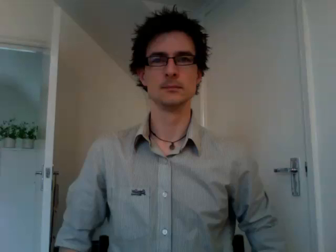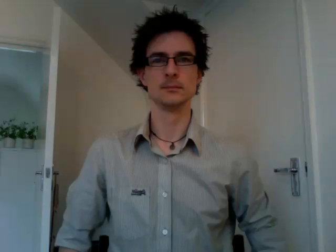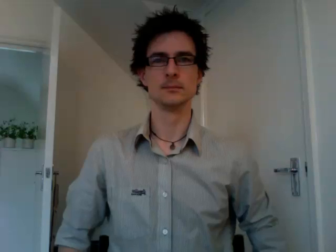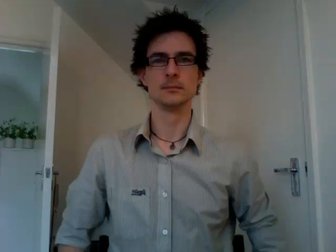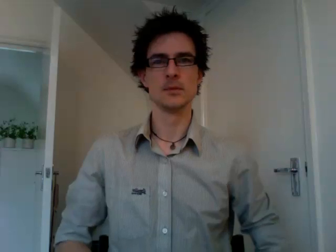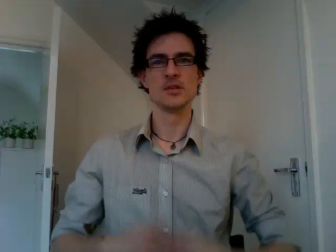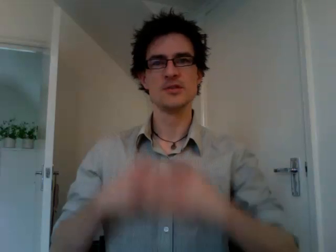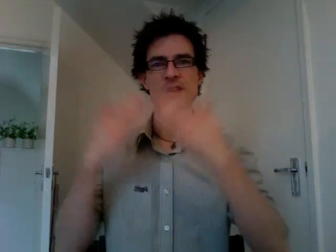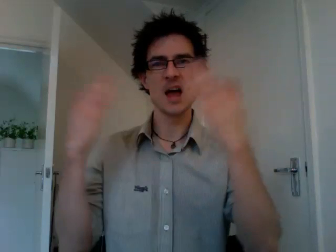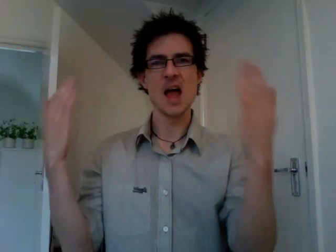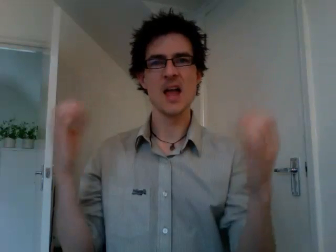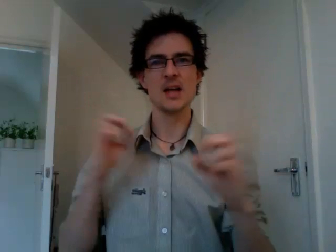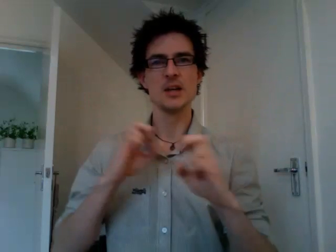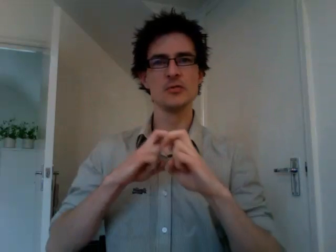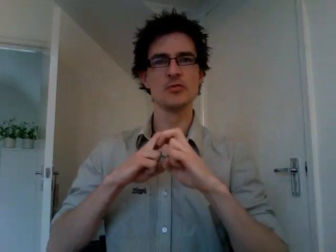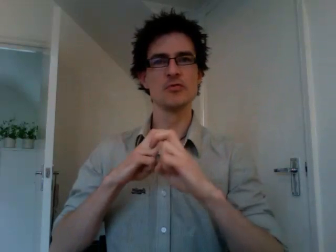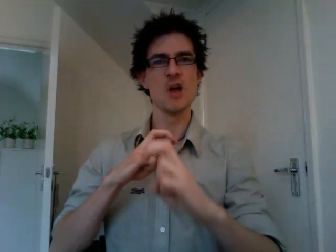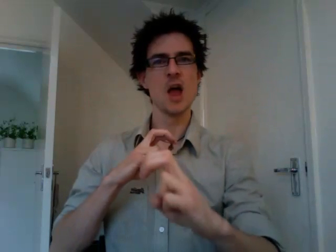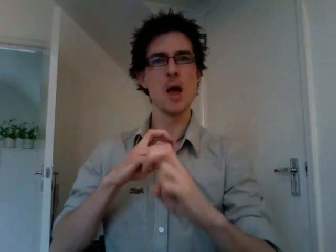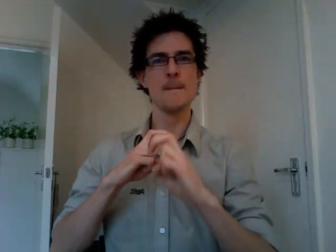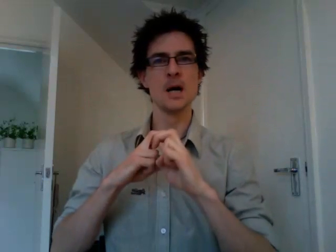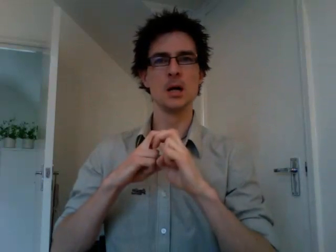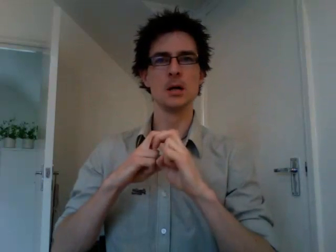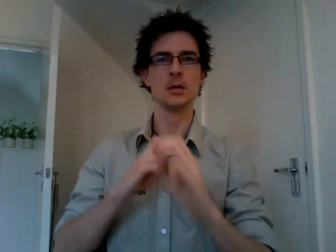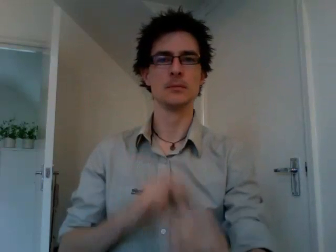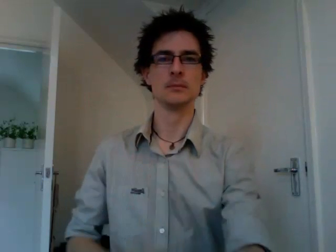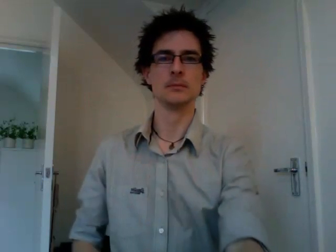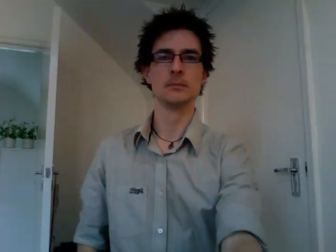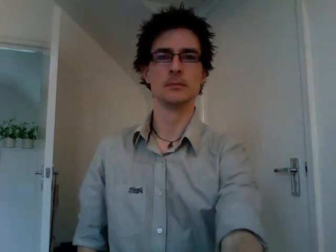day trip